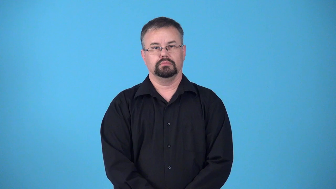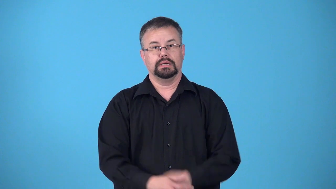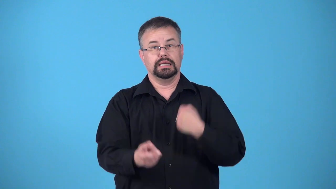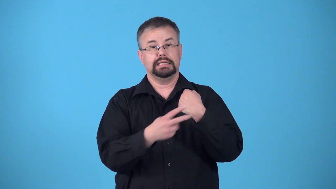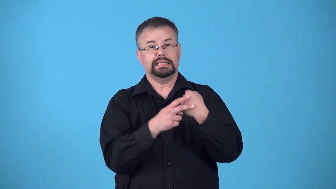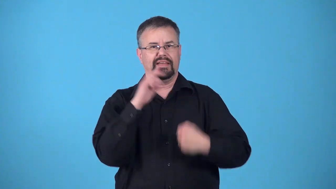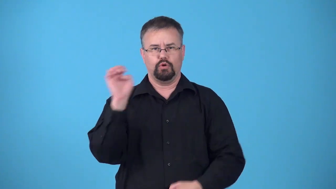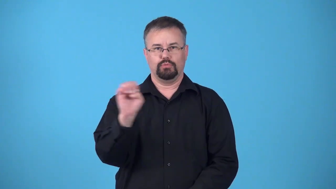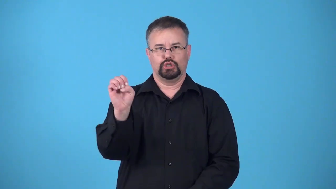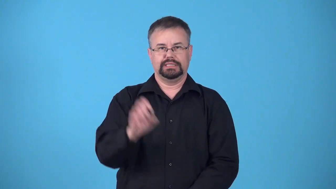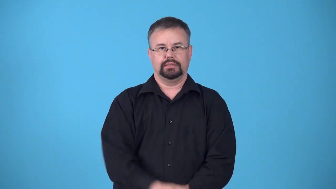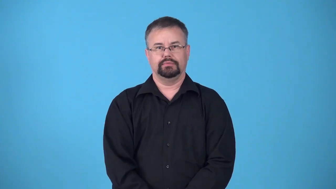save it for a rainy day